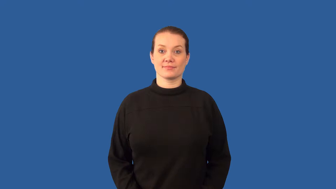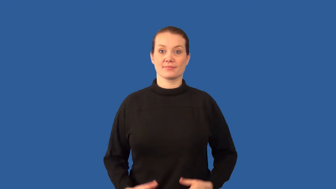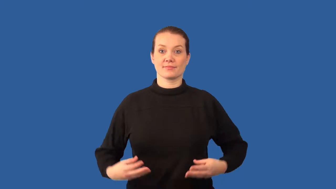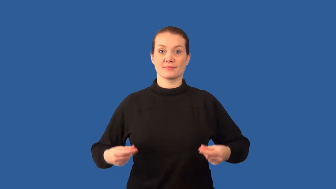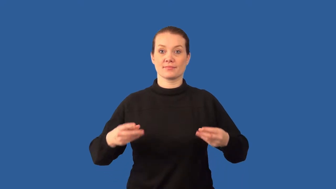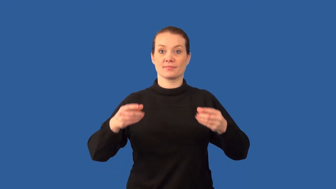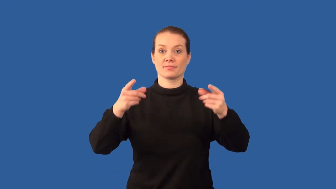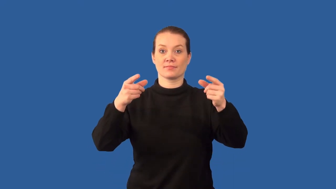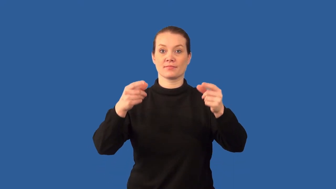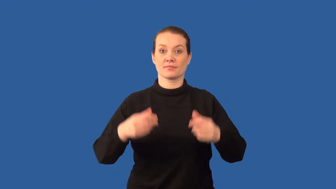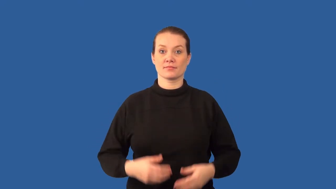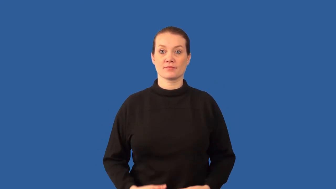catalyst,agent